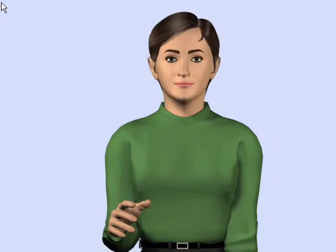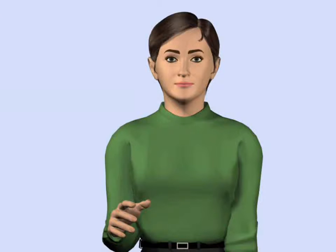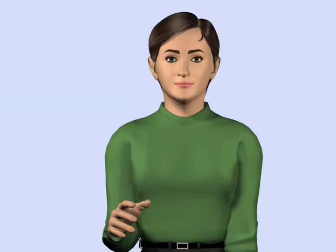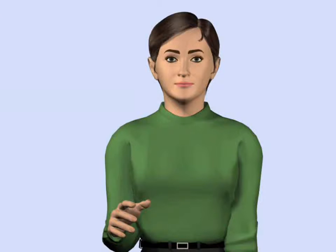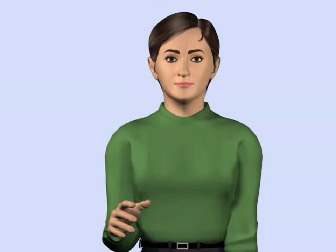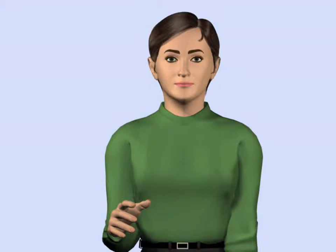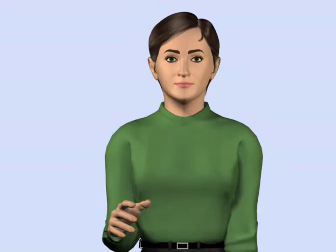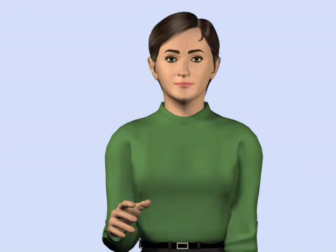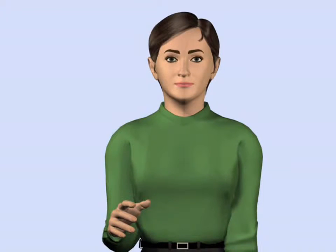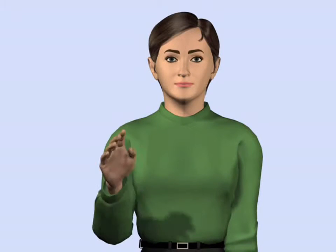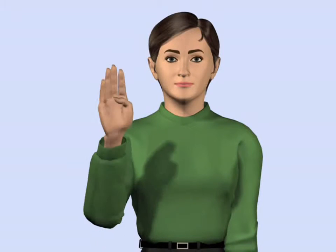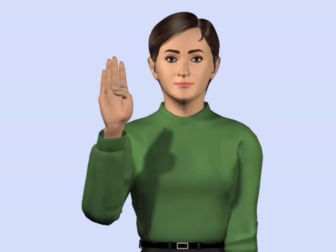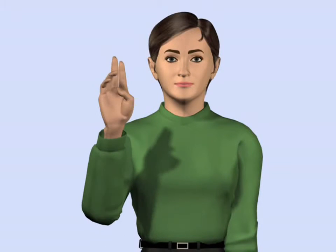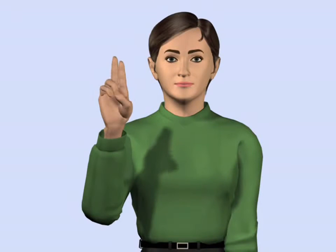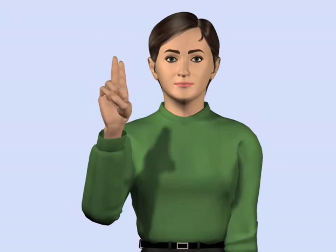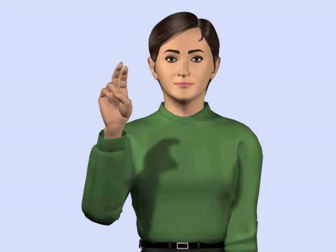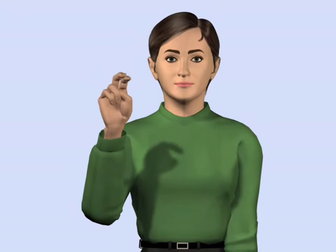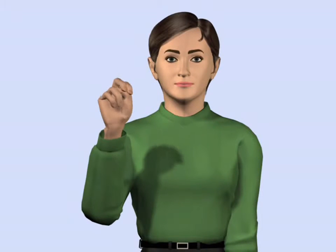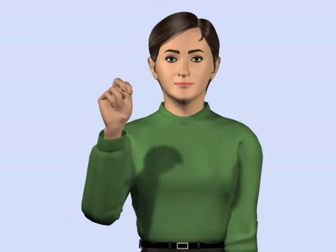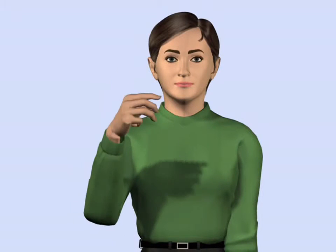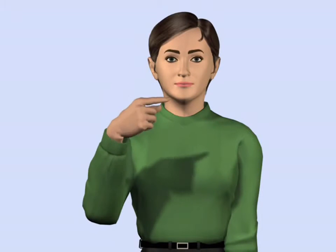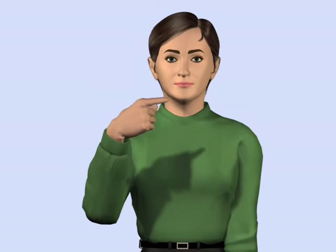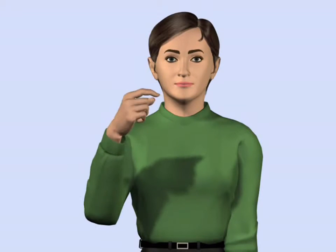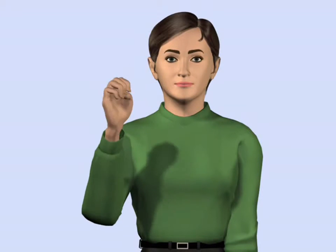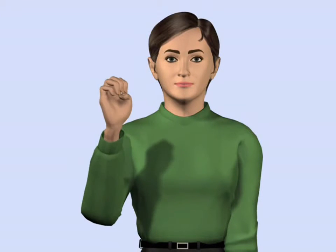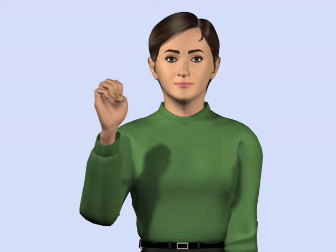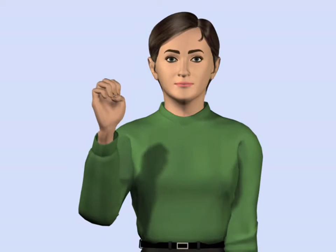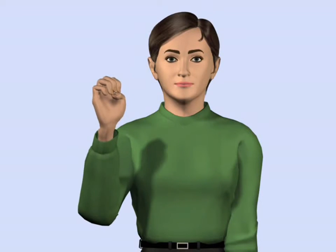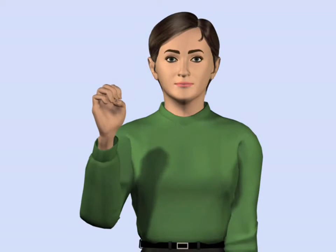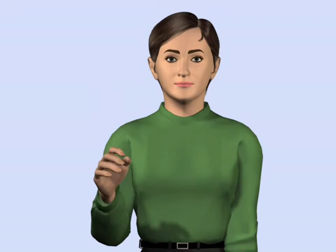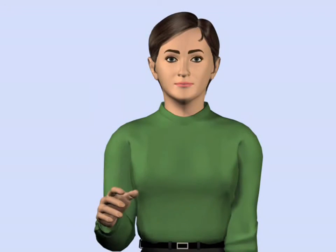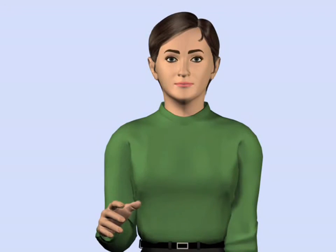bungee